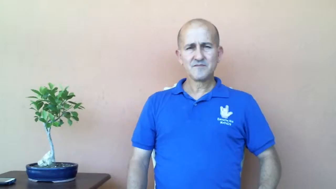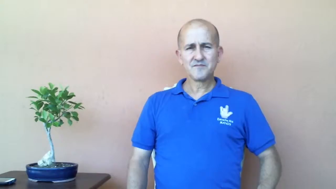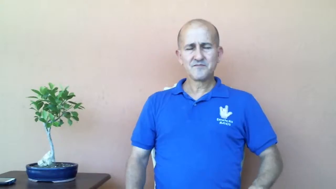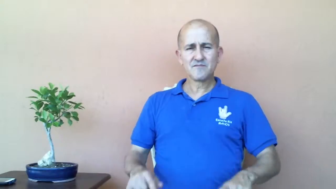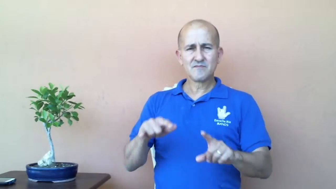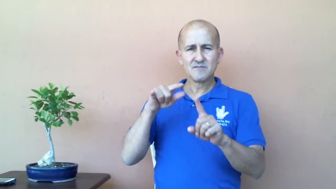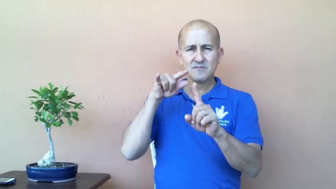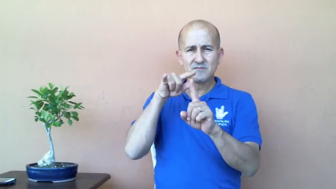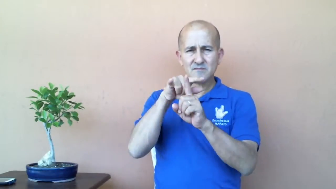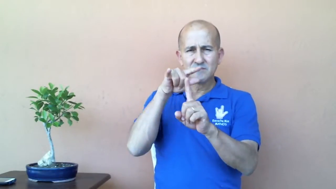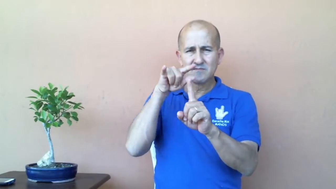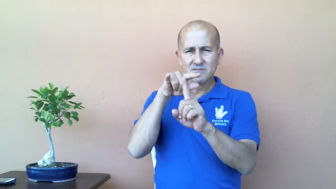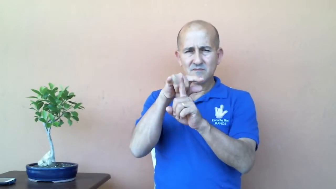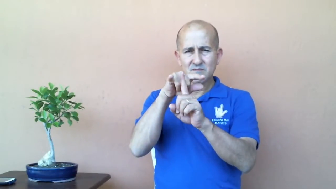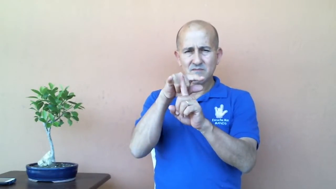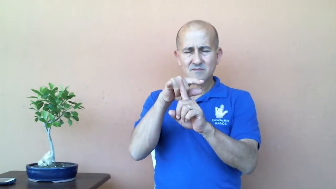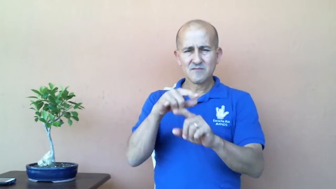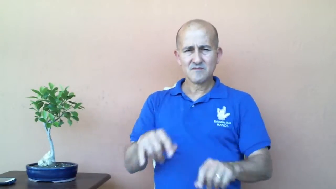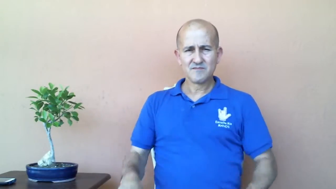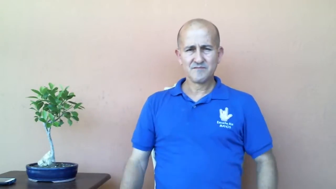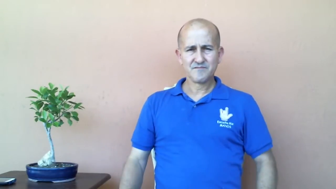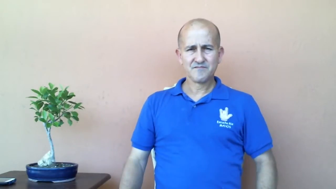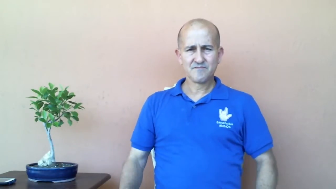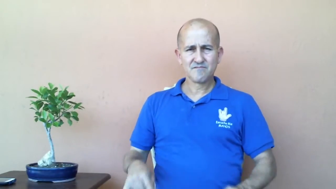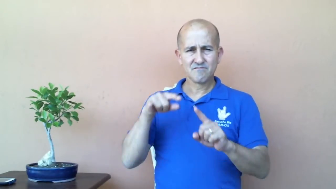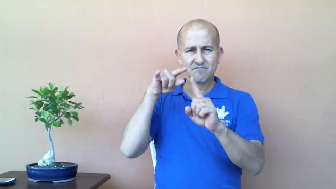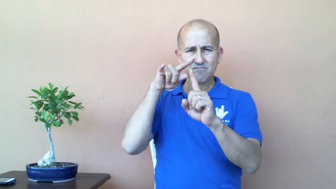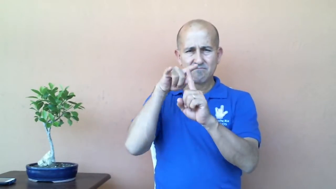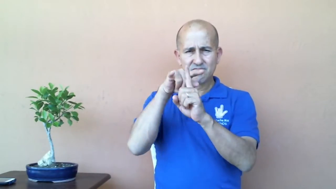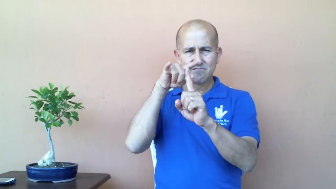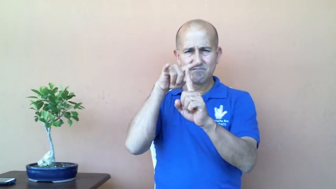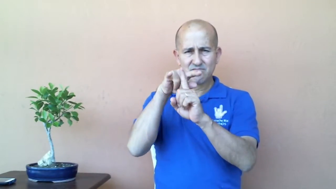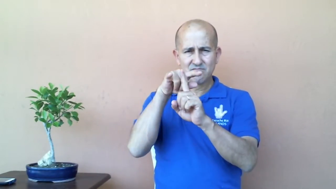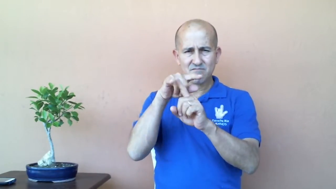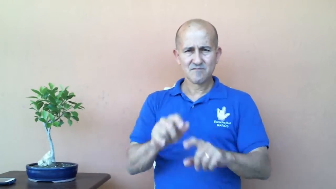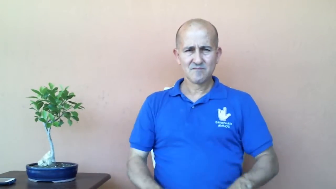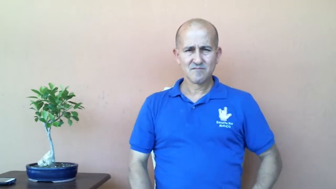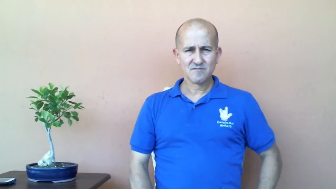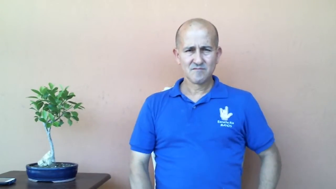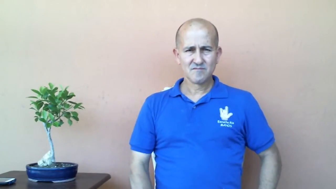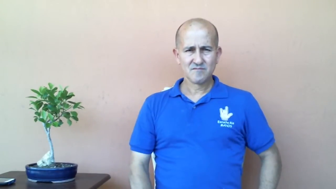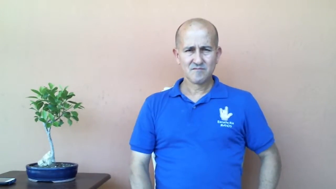bullying